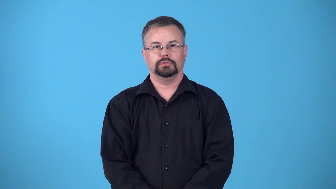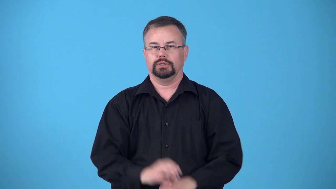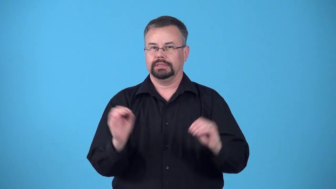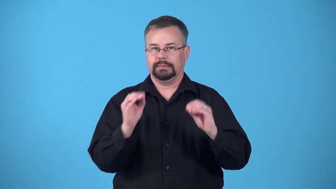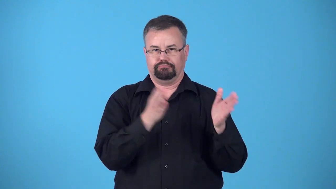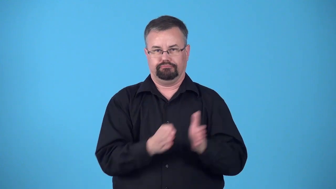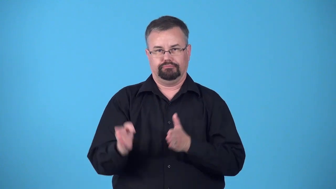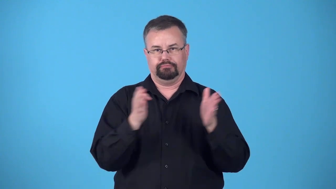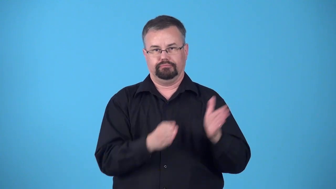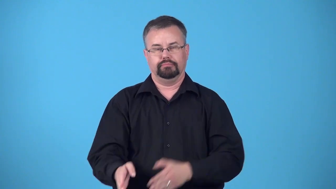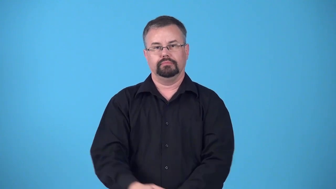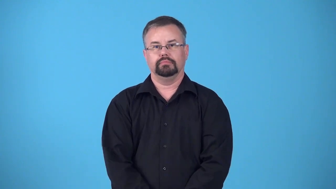unprepared